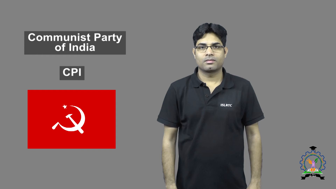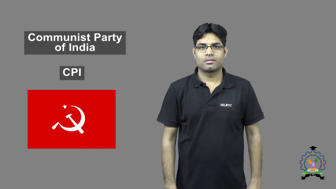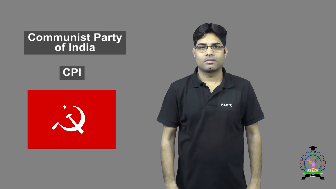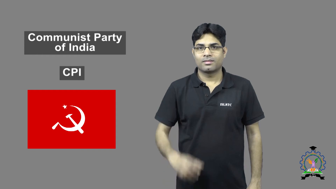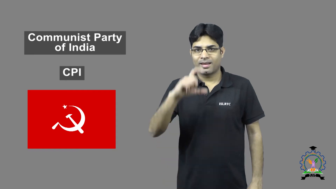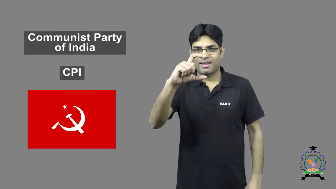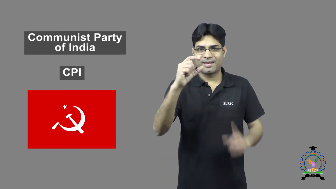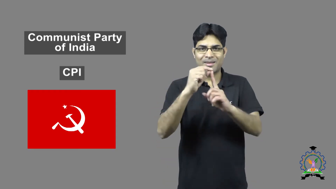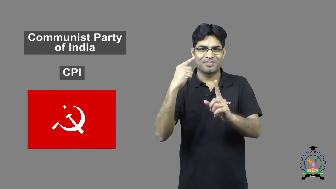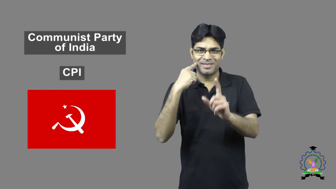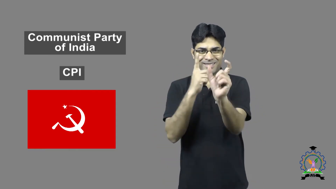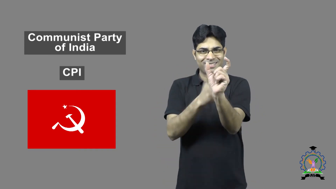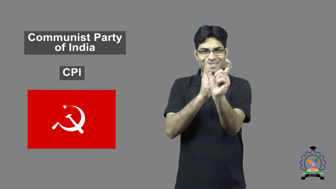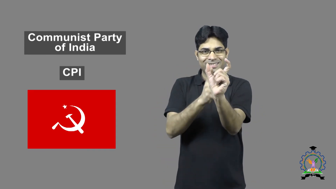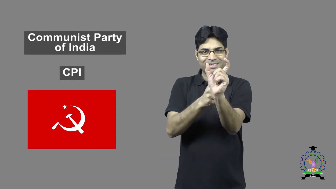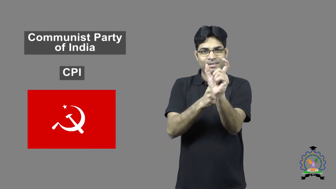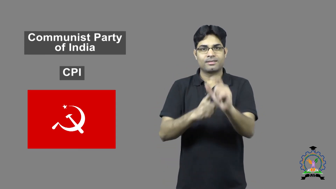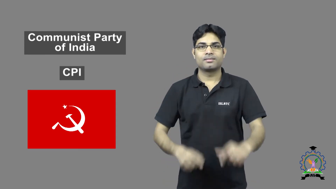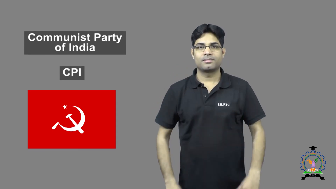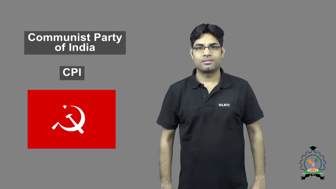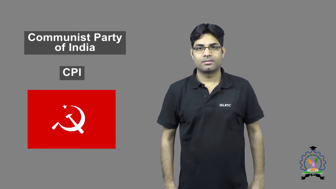Communist Party of India, CPI